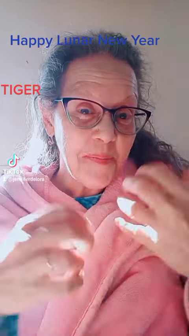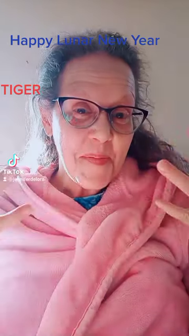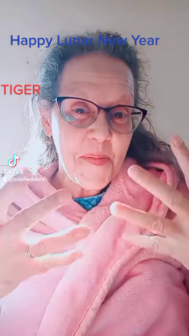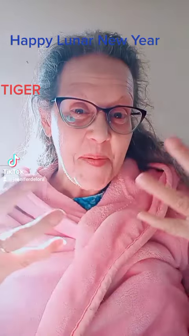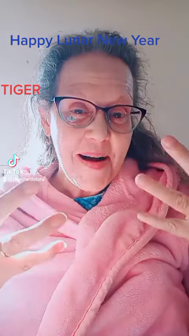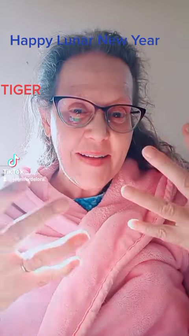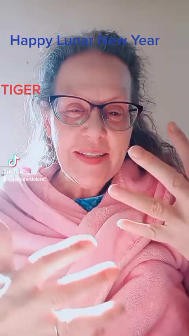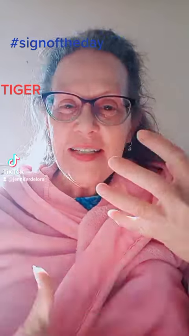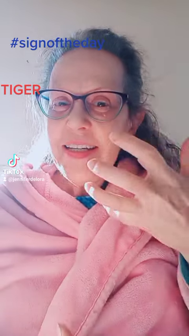TIGER